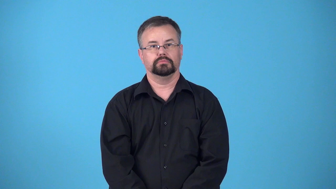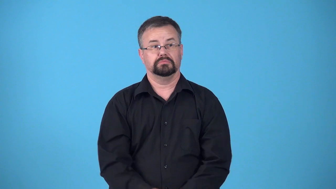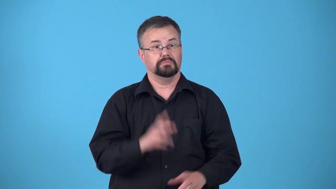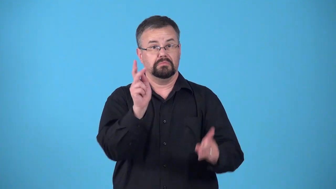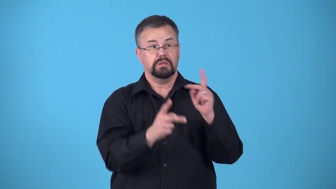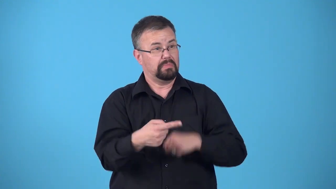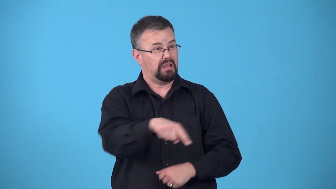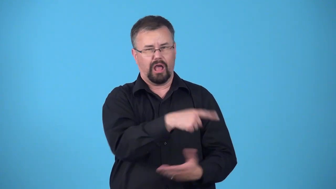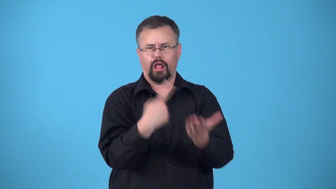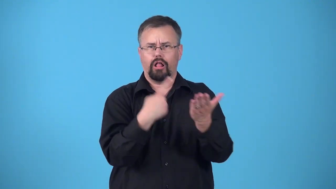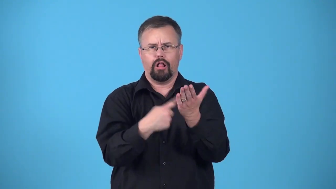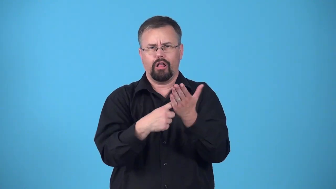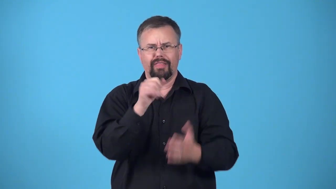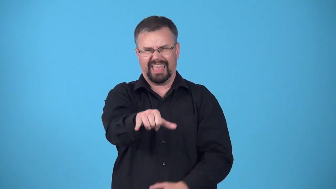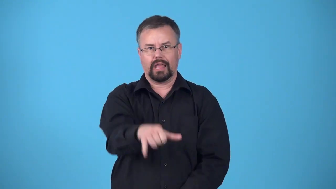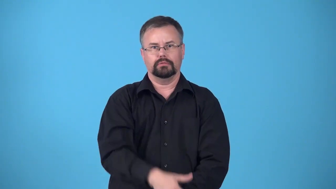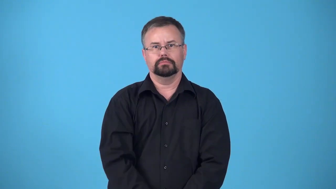talk of the town